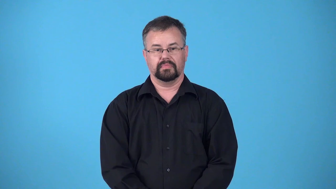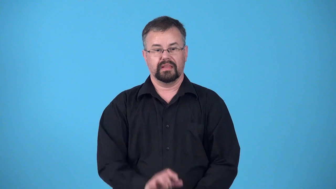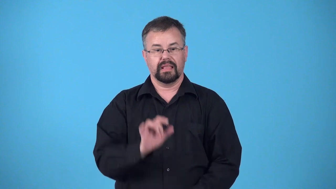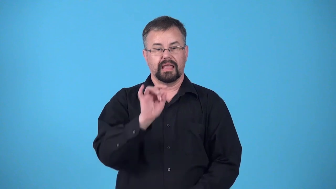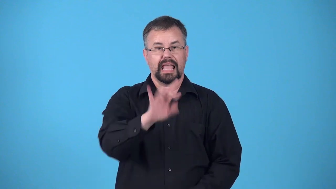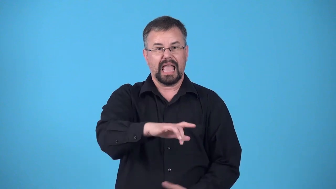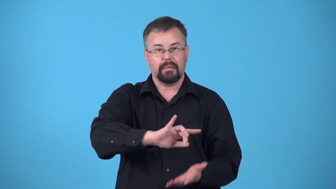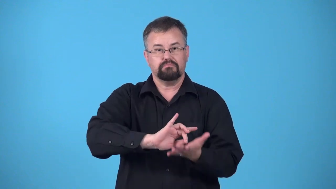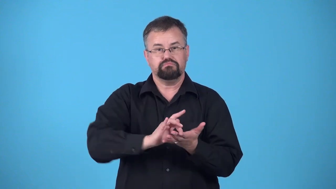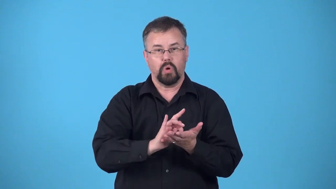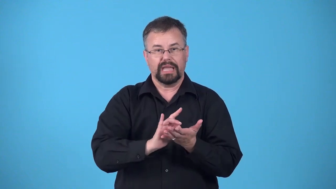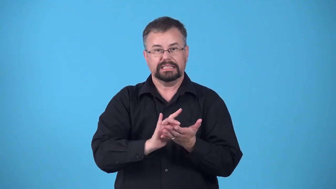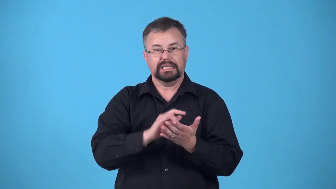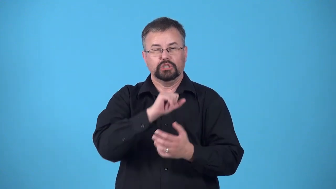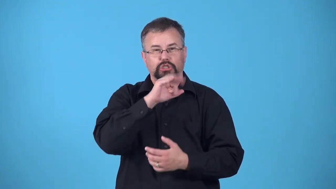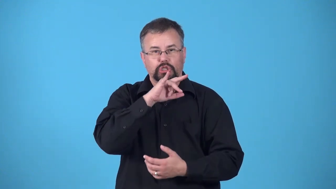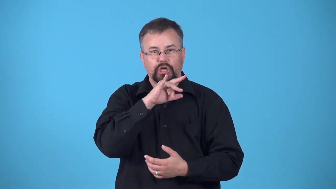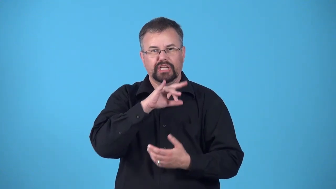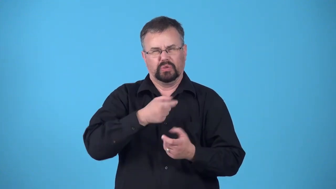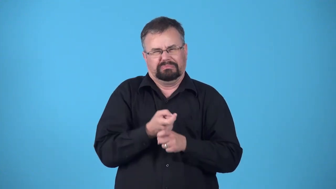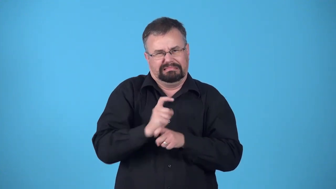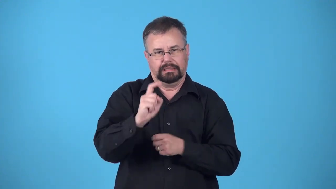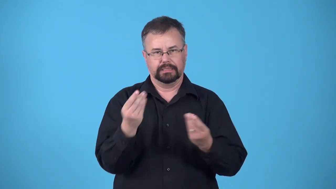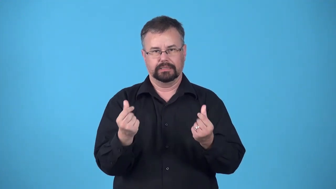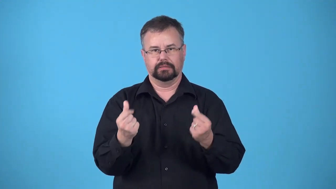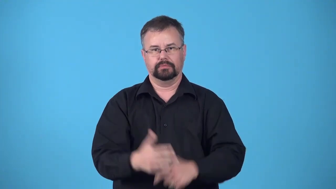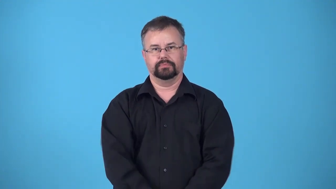contaminate